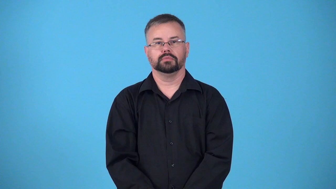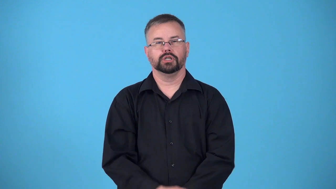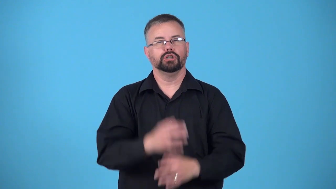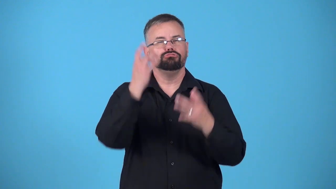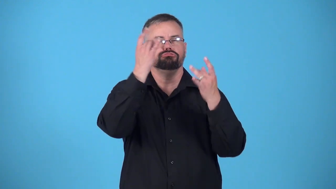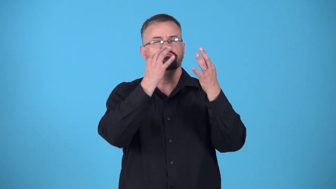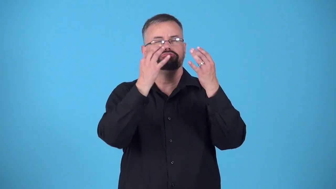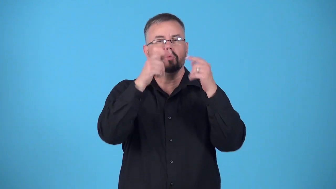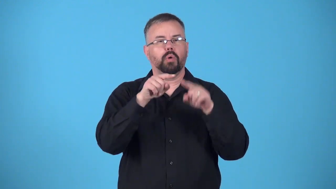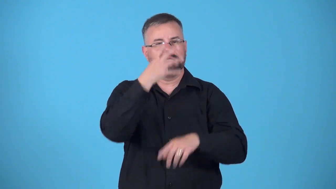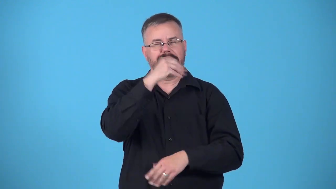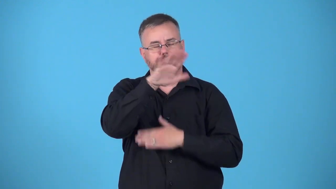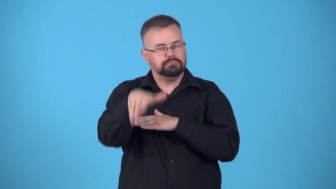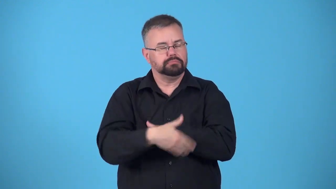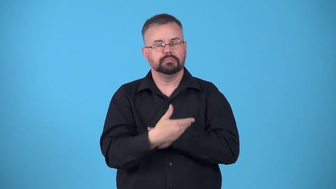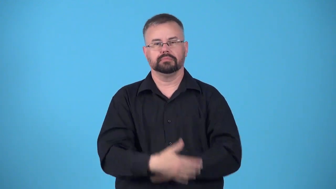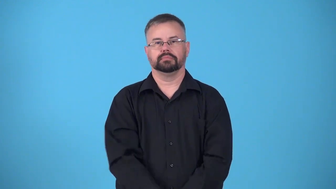sleep on,think about it